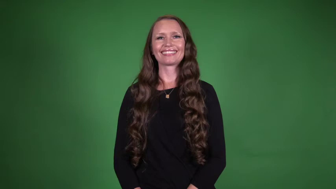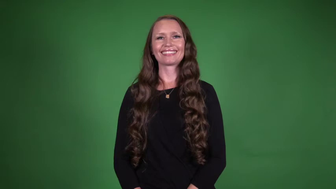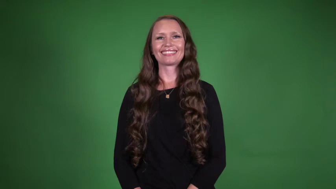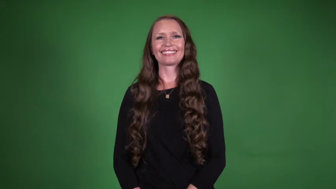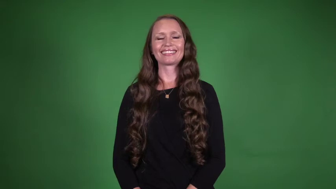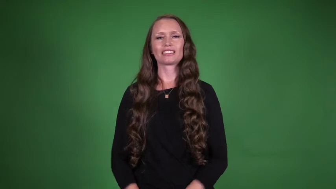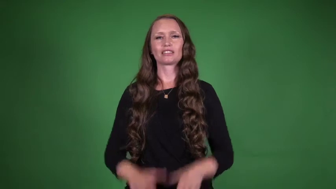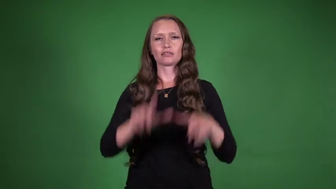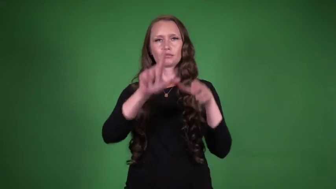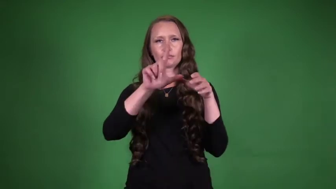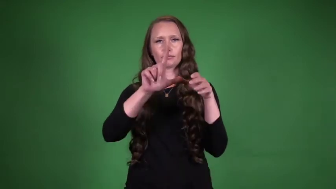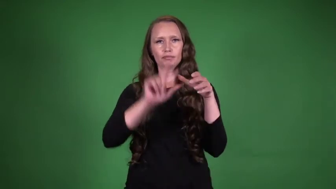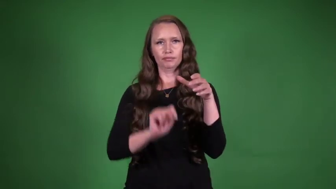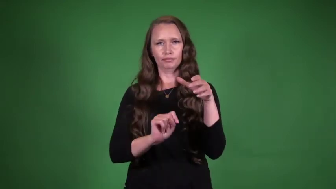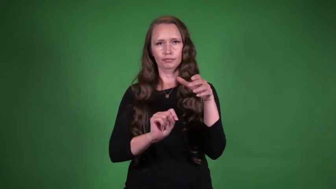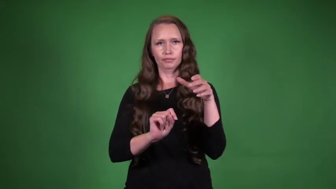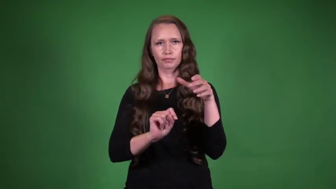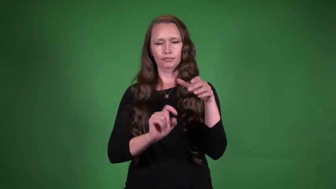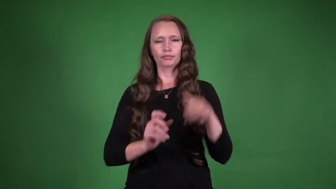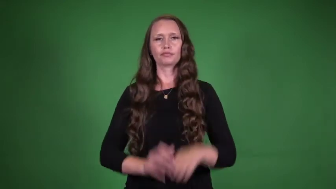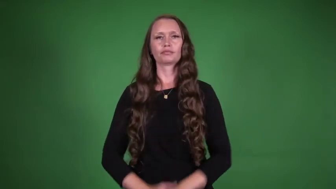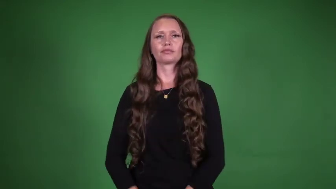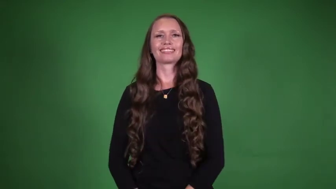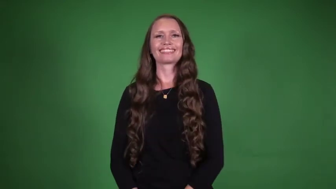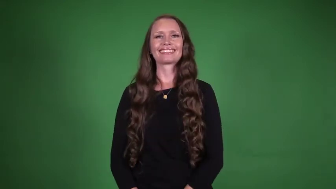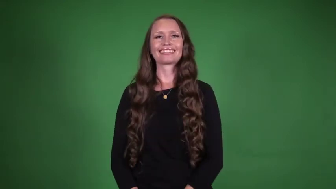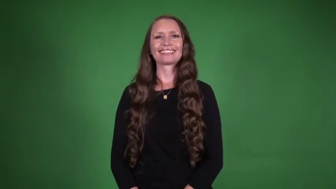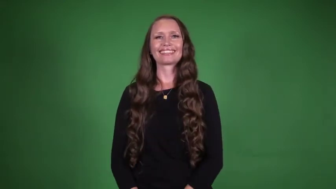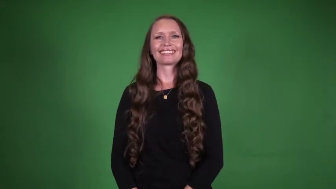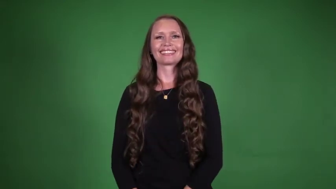Liter